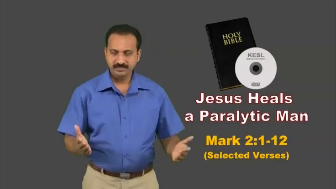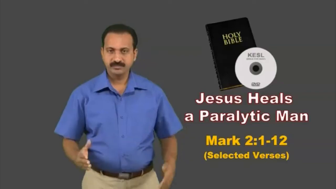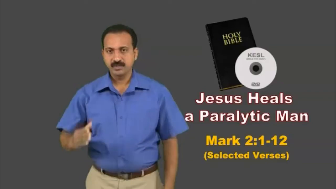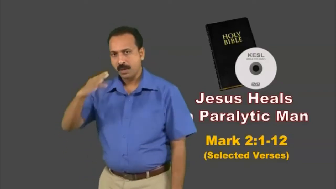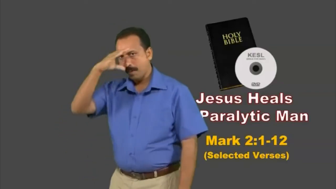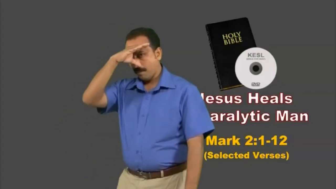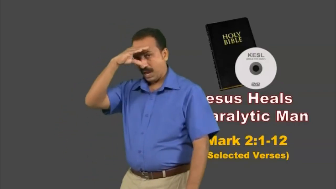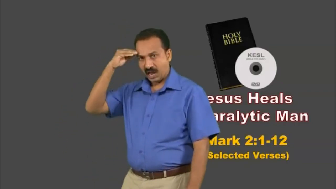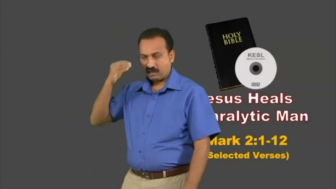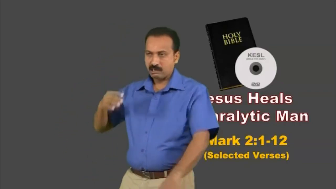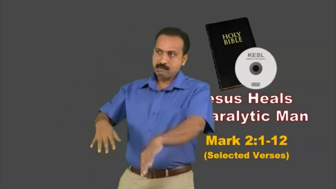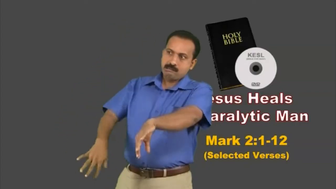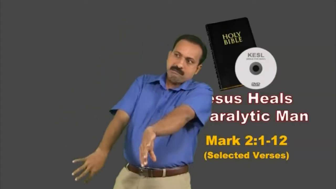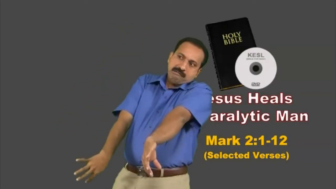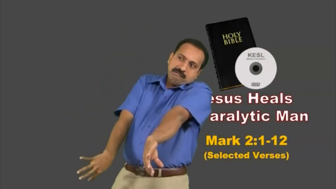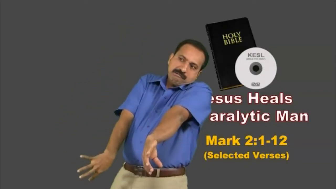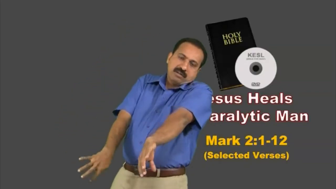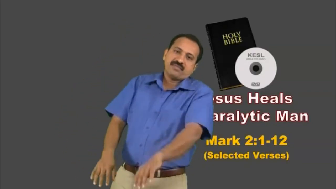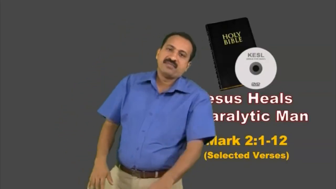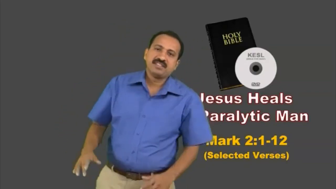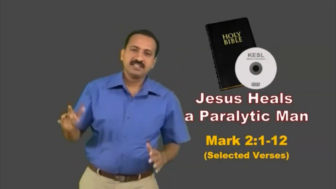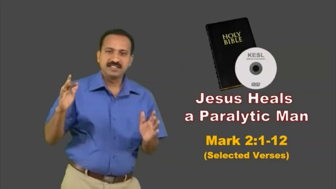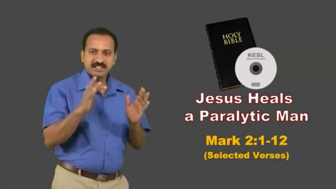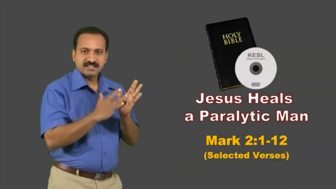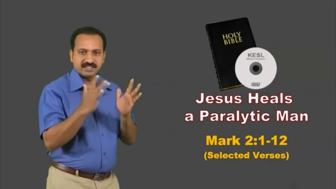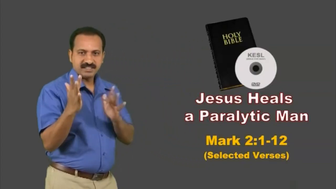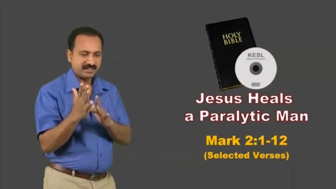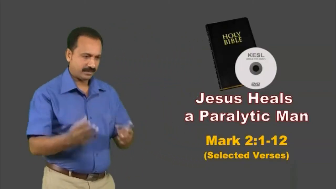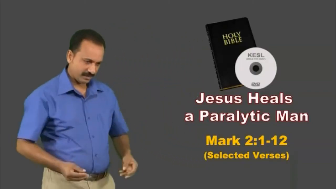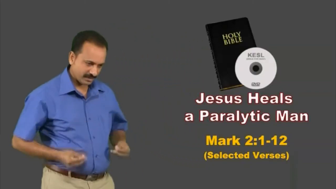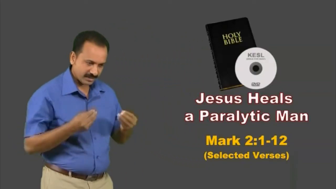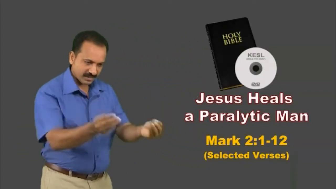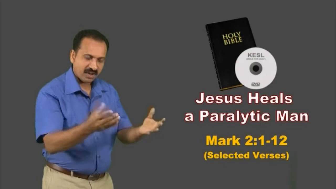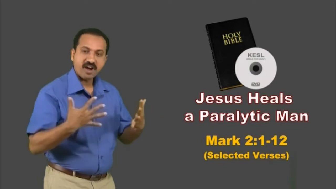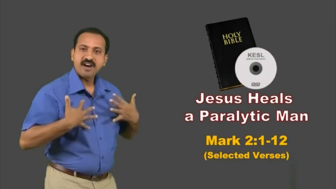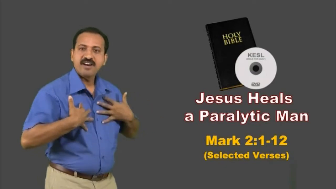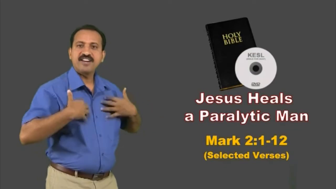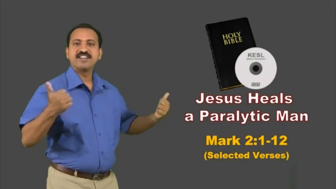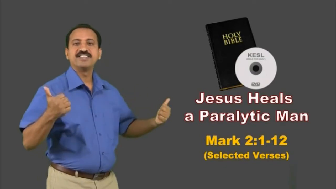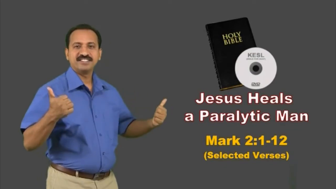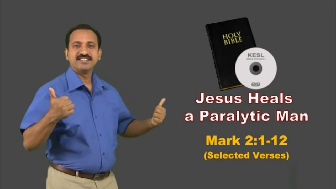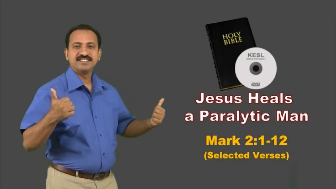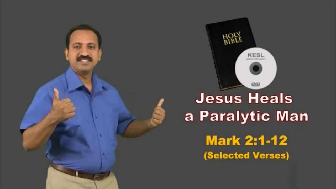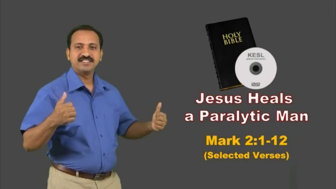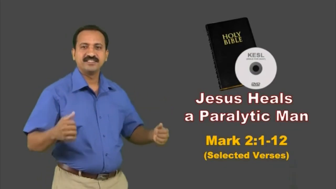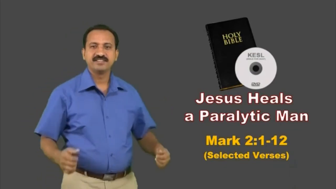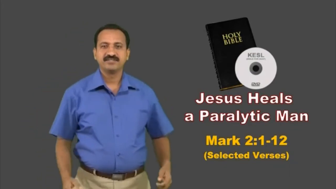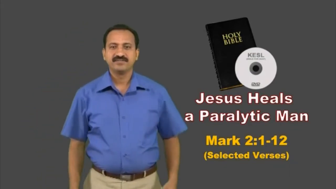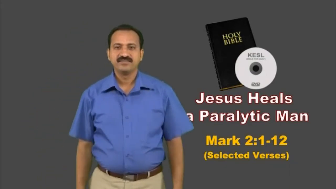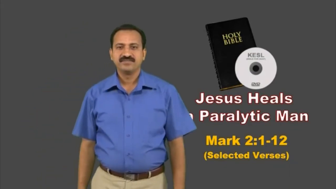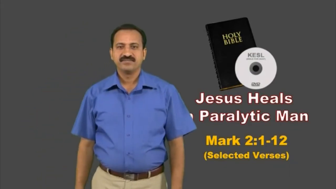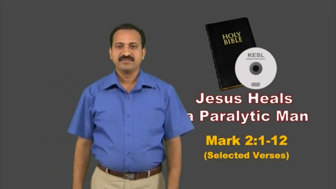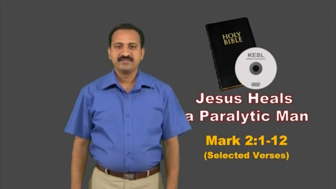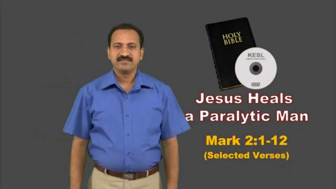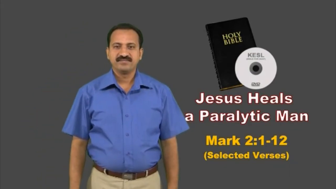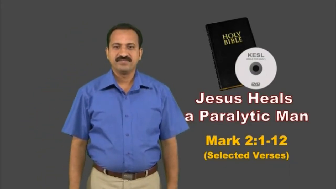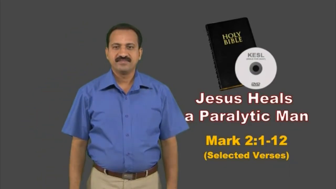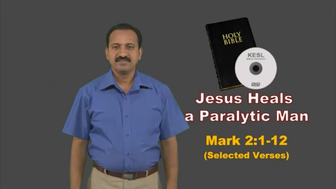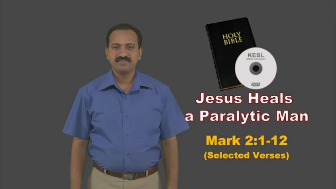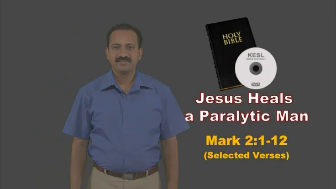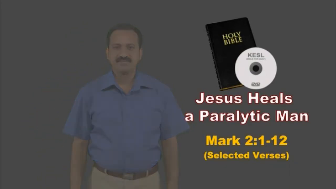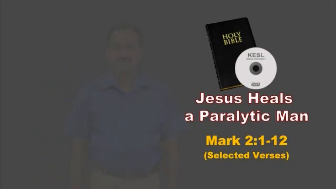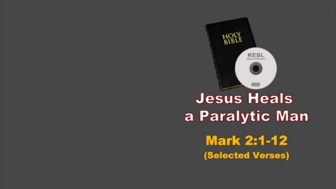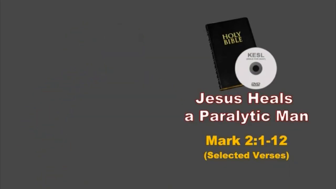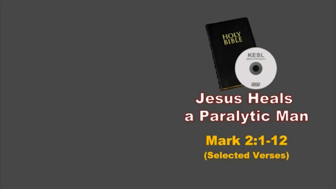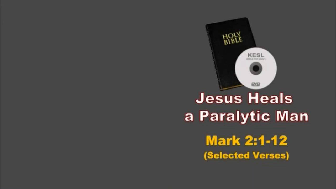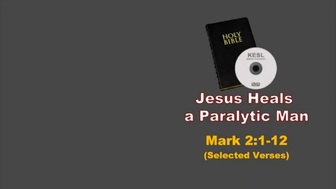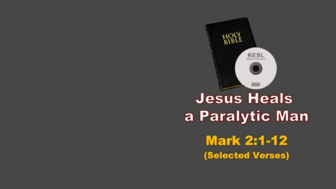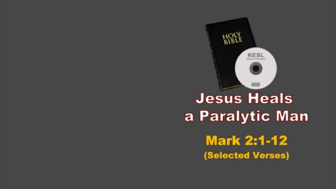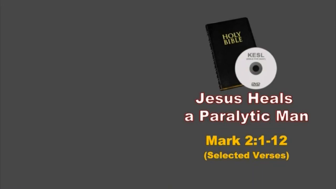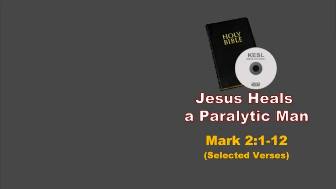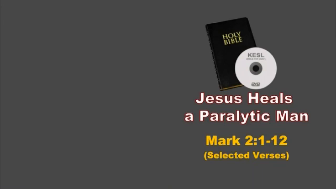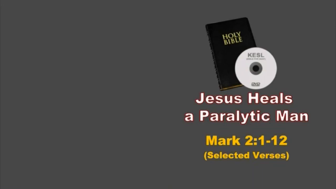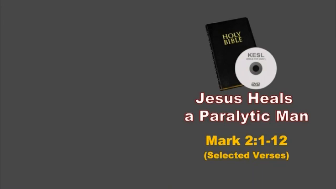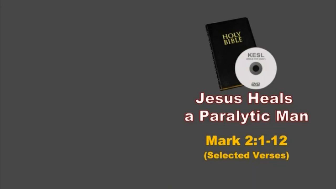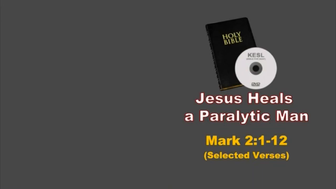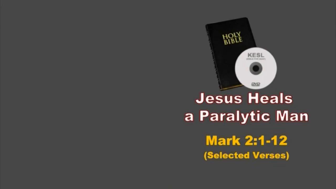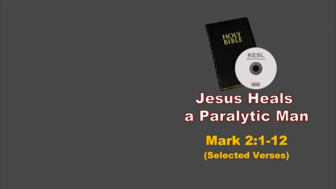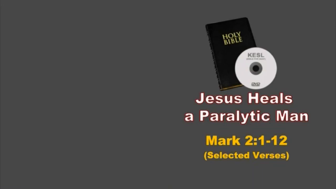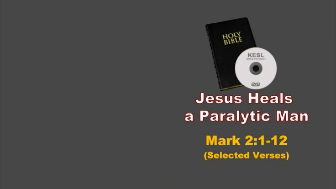Jesus Heals a Paralytic Man